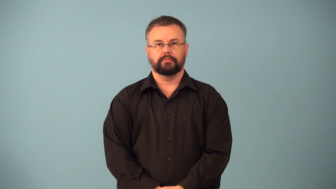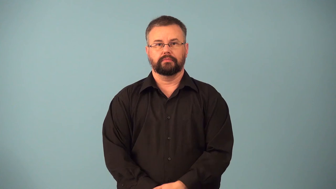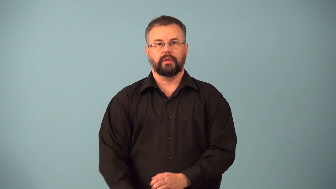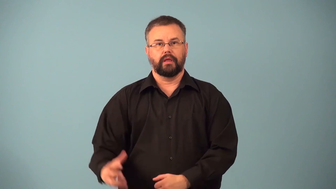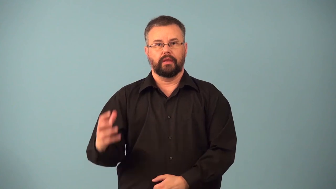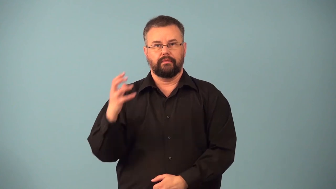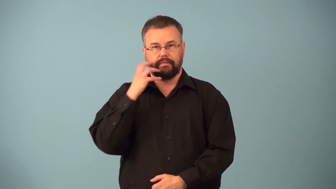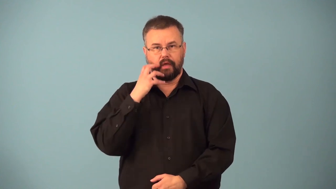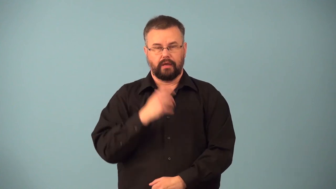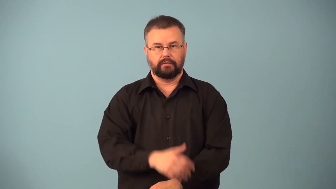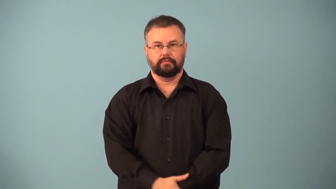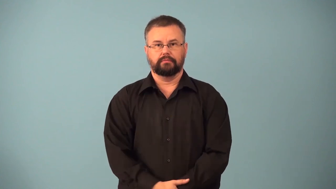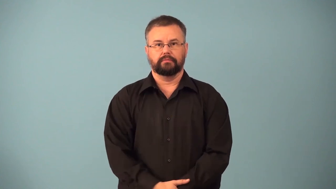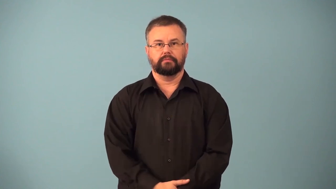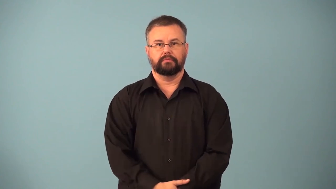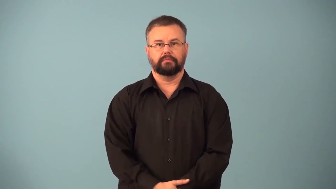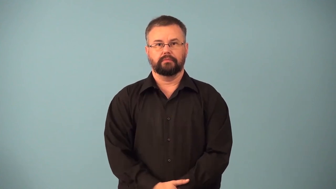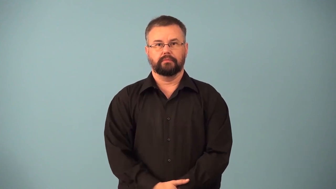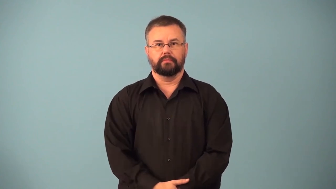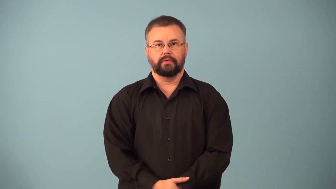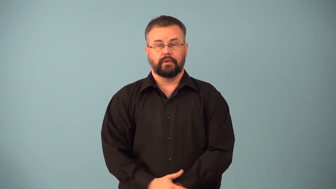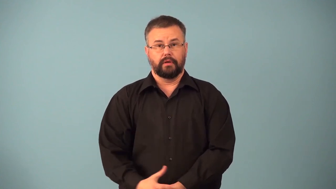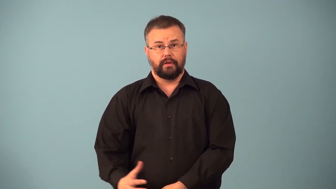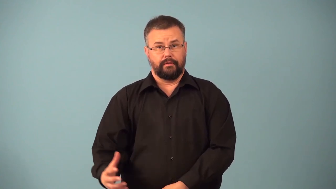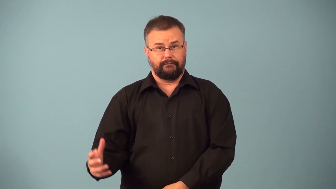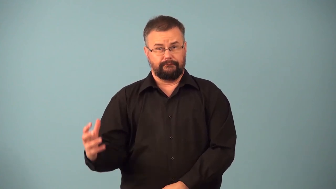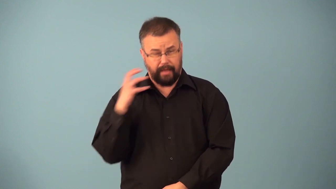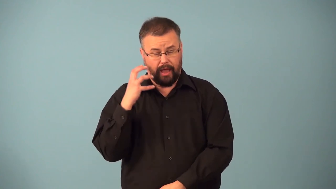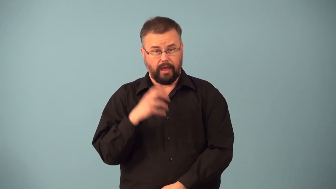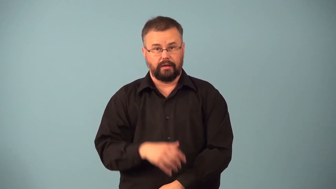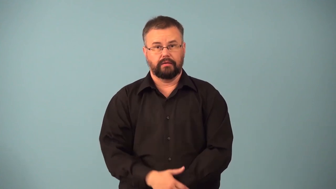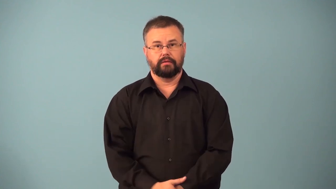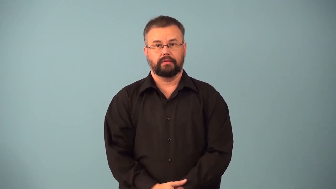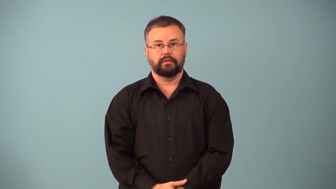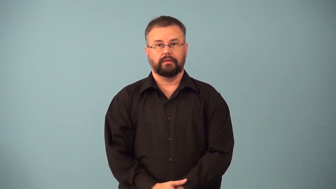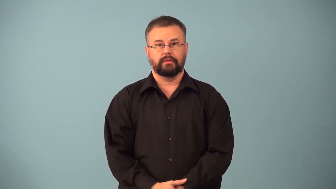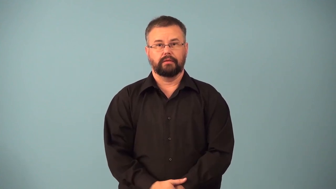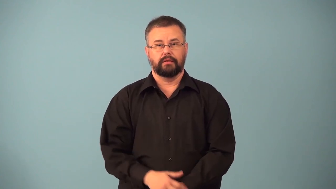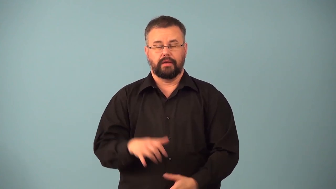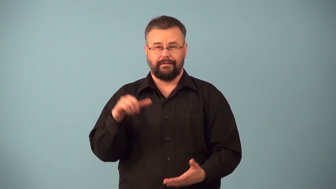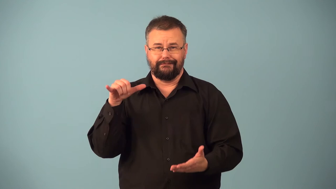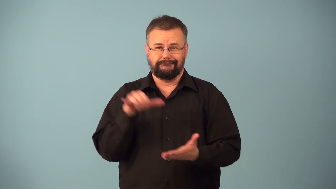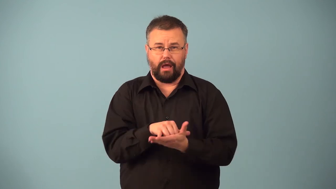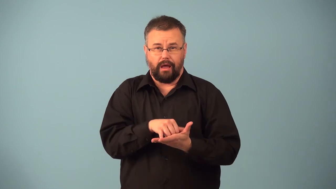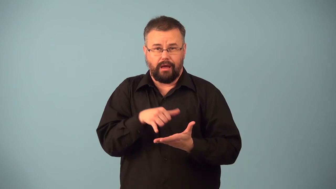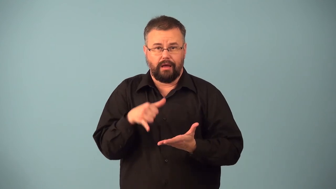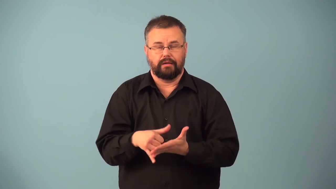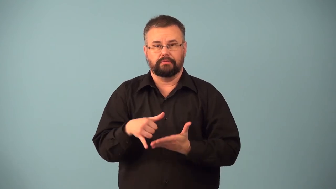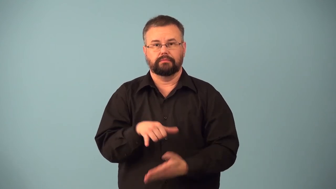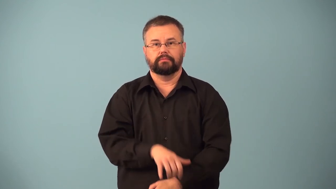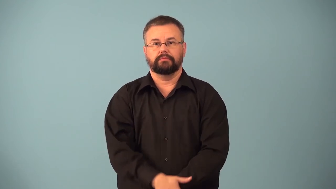chubbier,dumpier,chubbiest,dumpiest